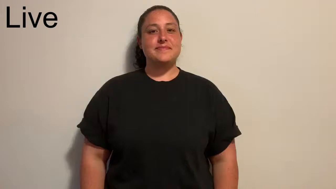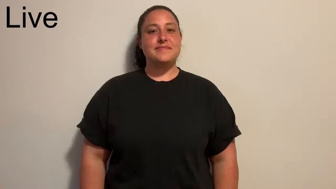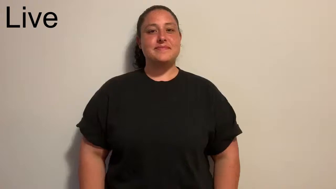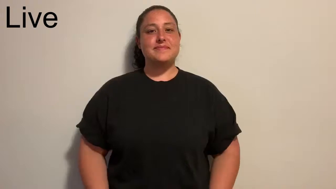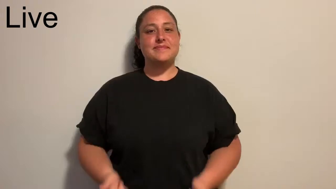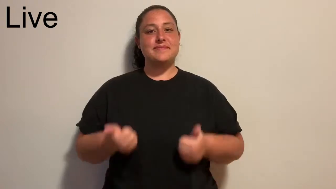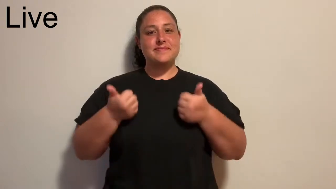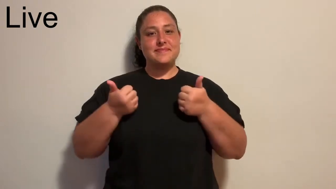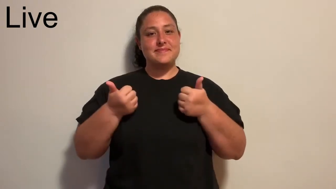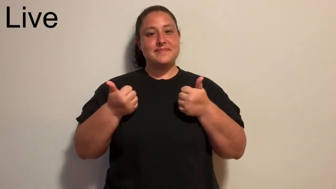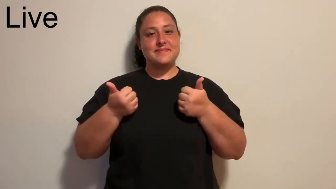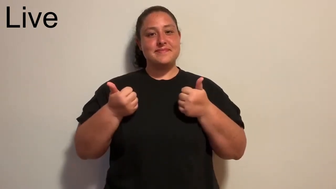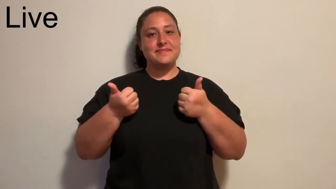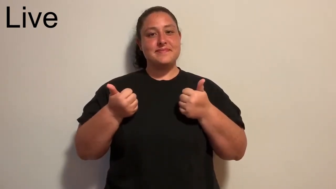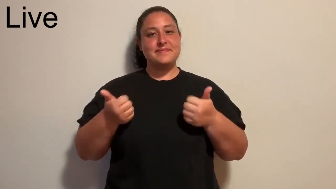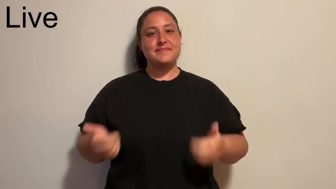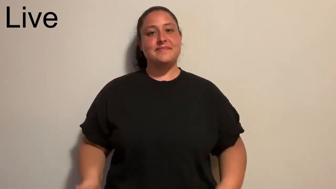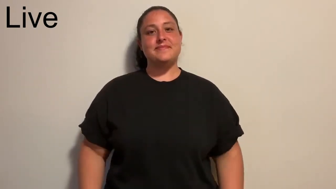Live